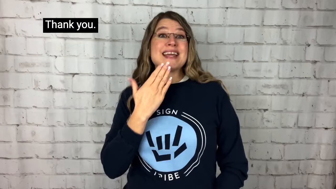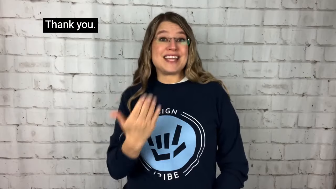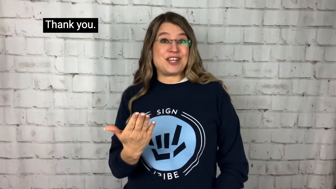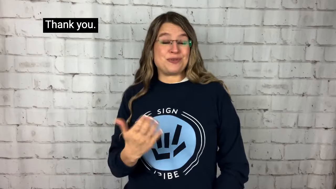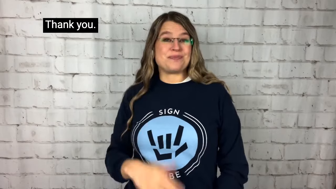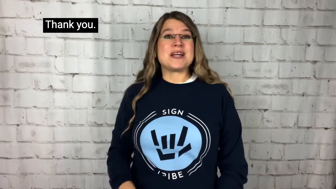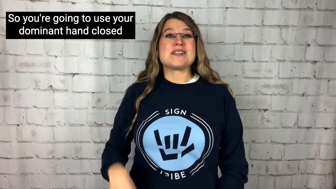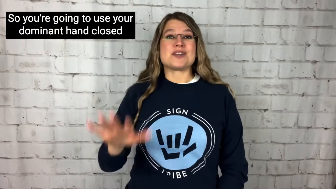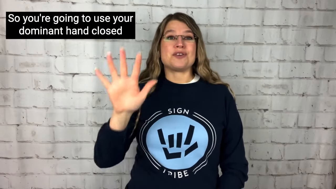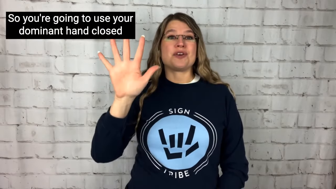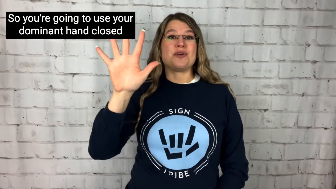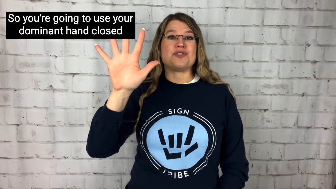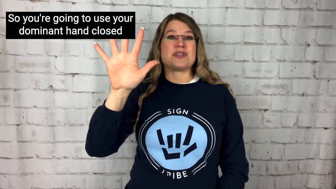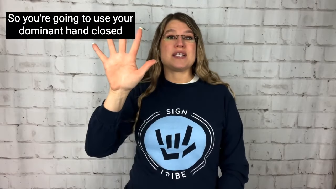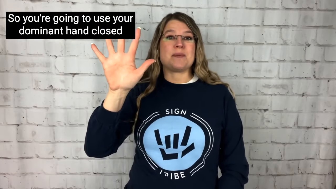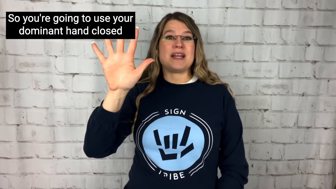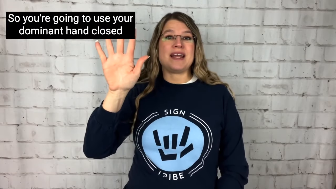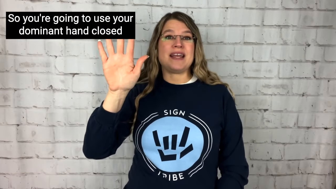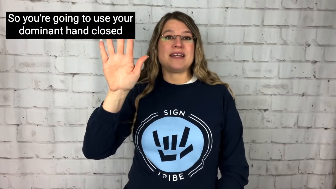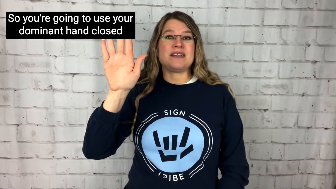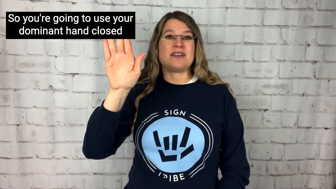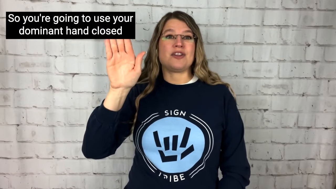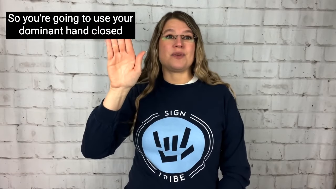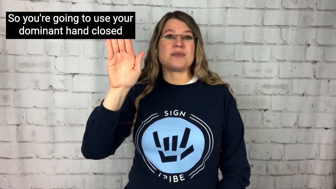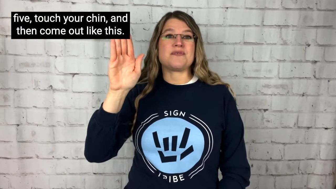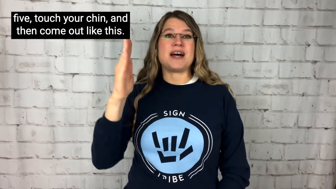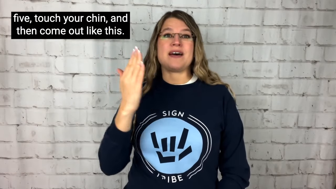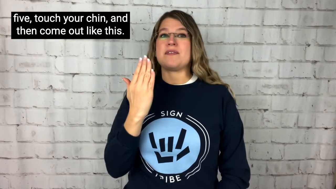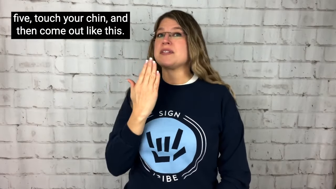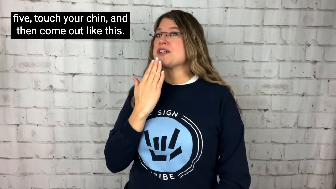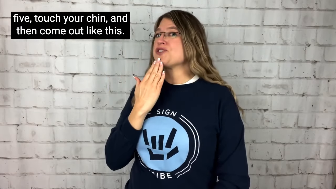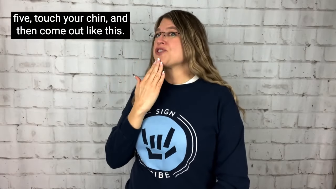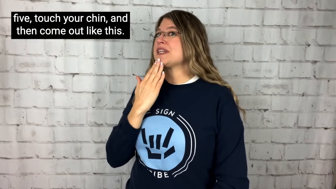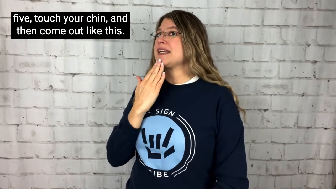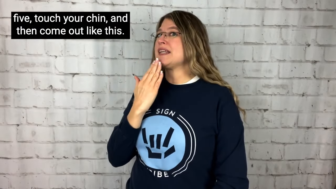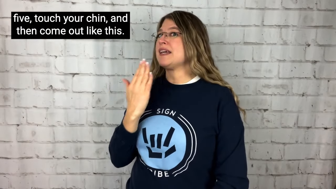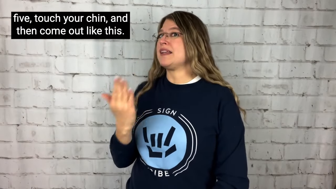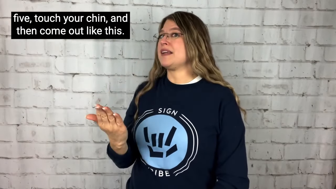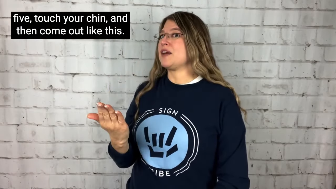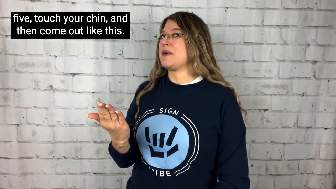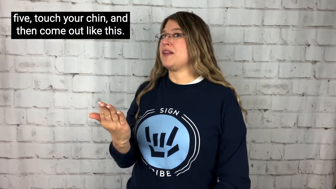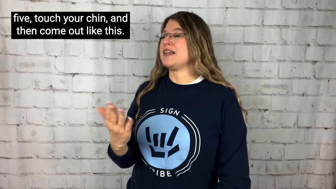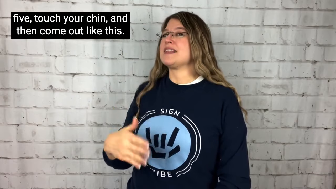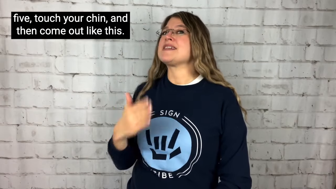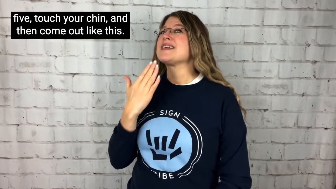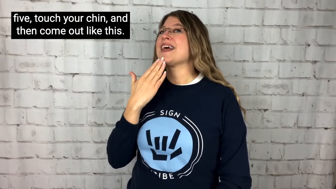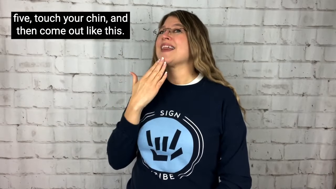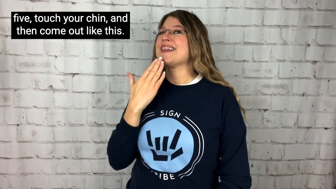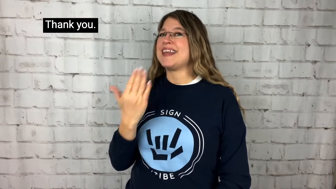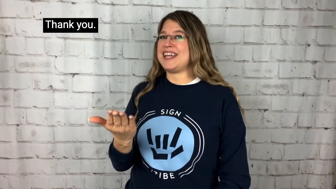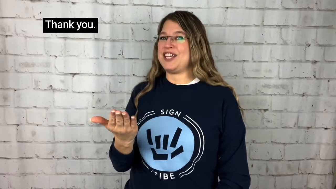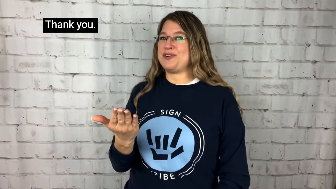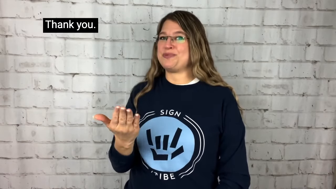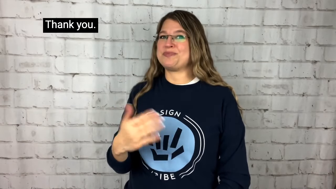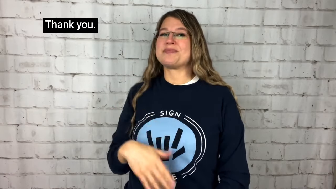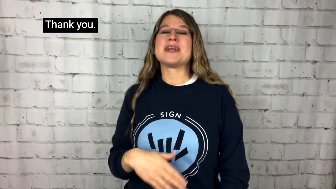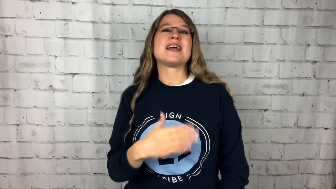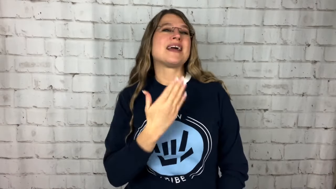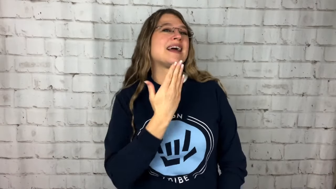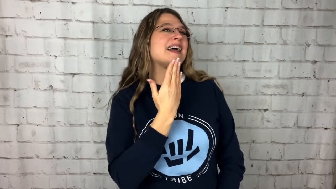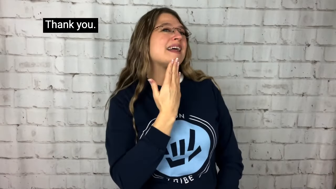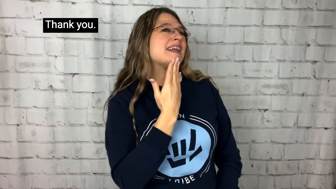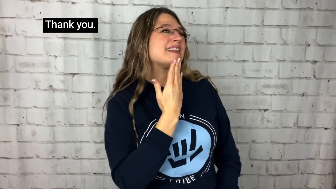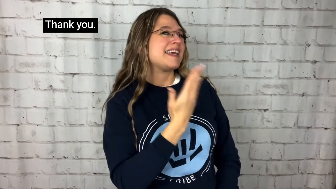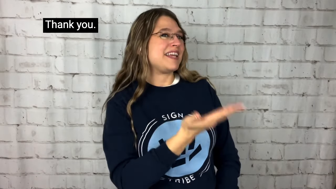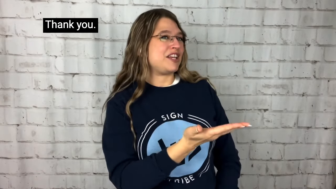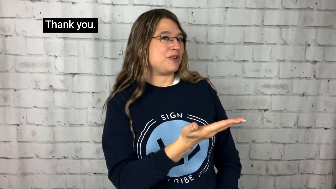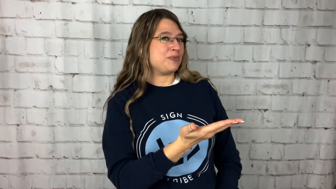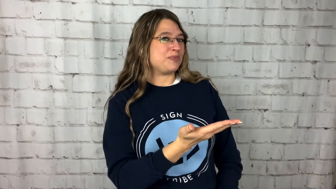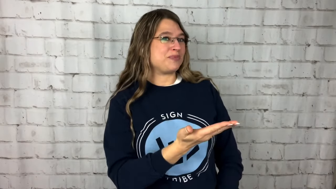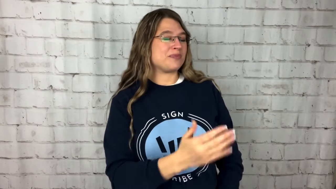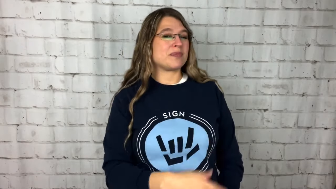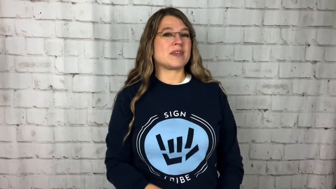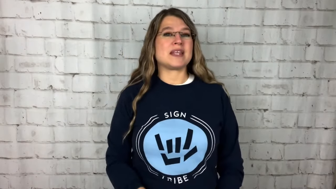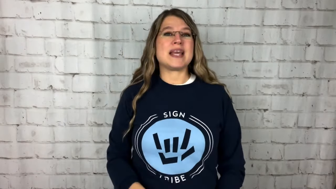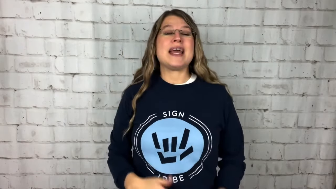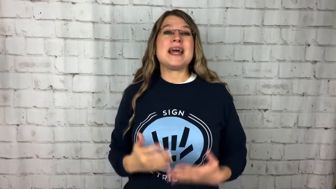THANK YOU